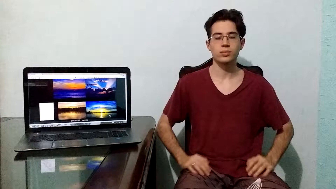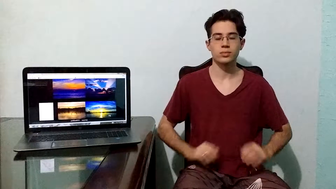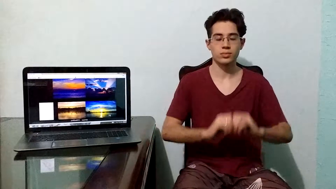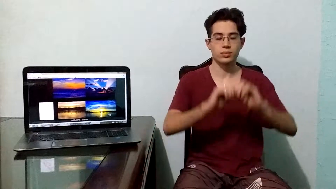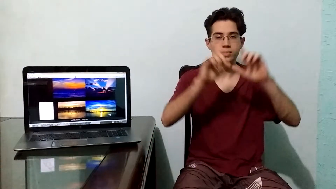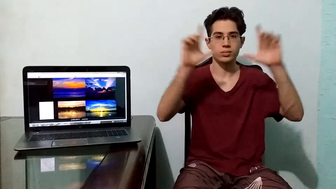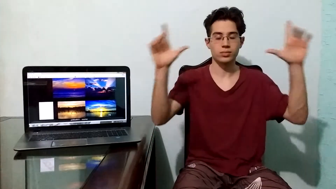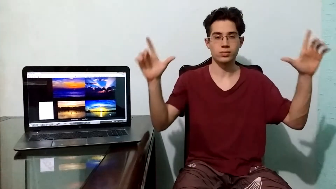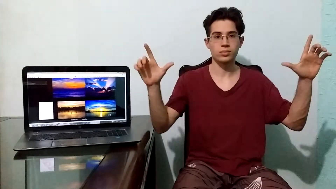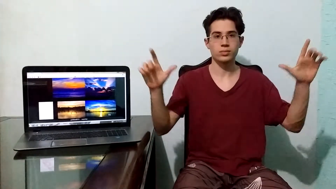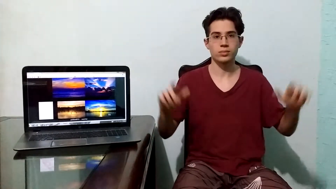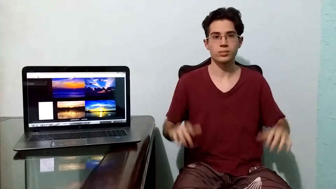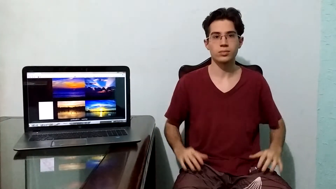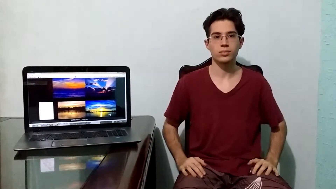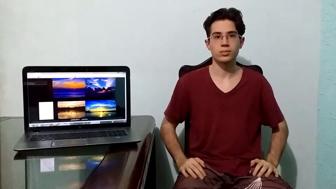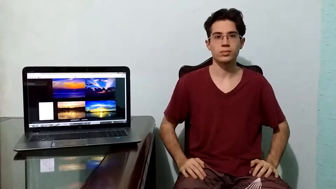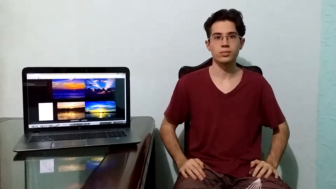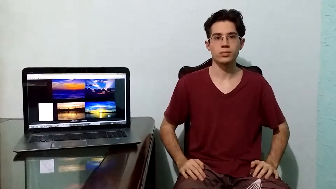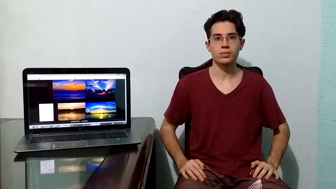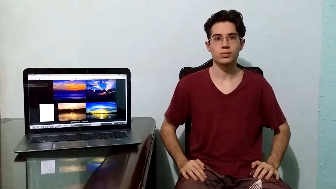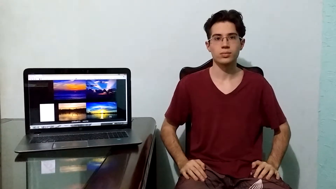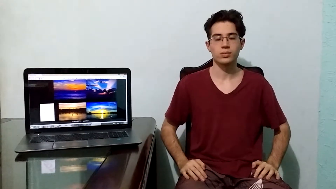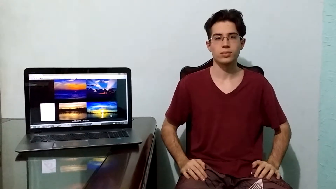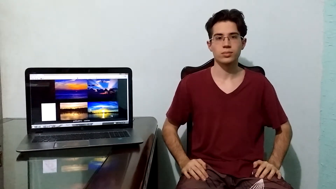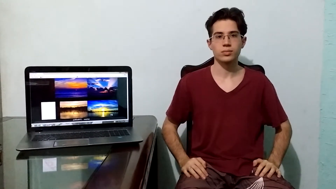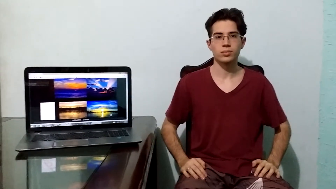sunrise